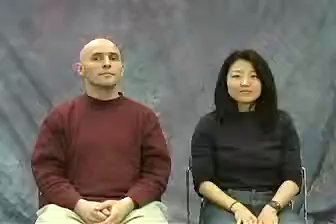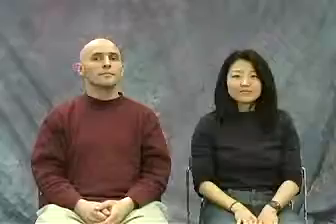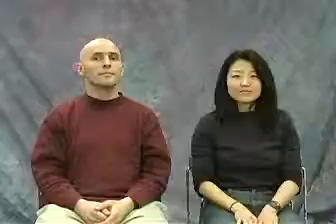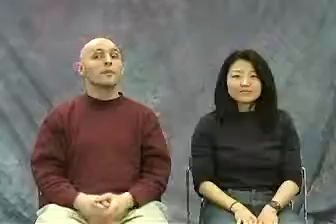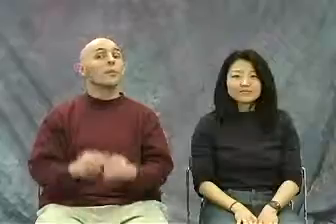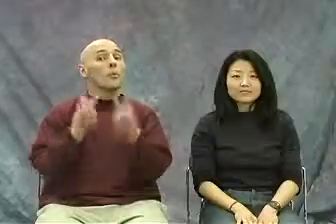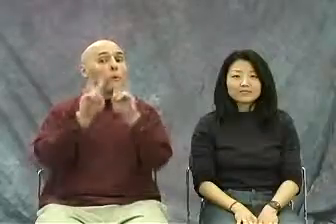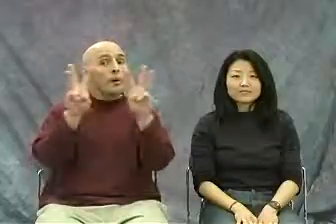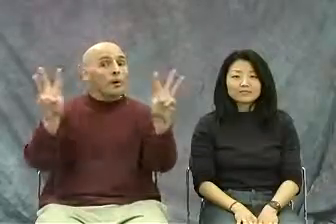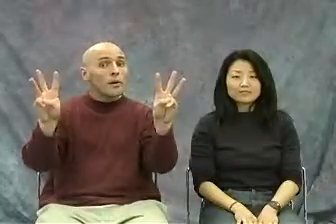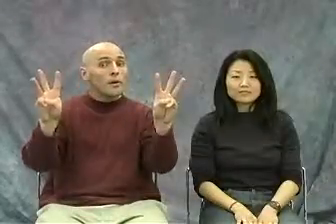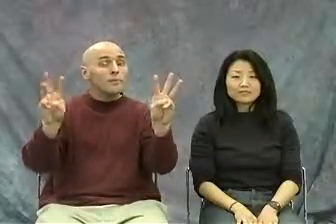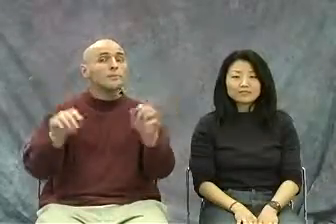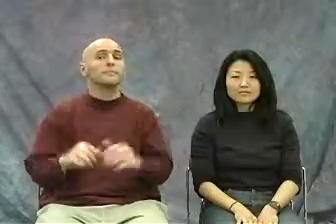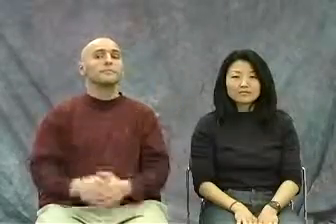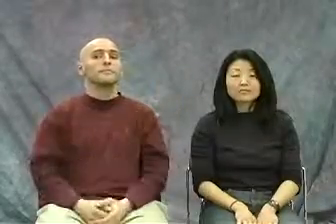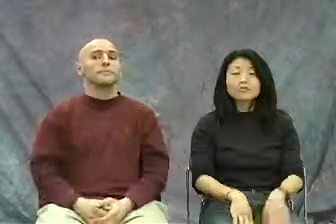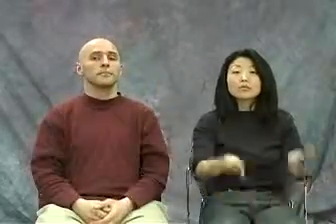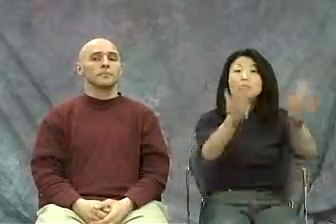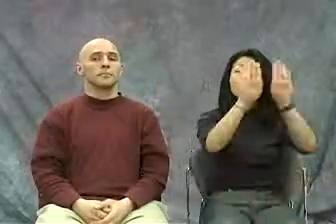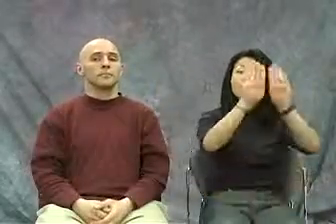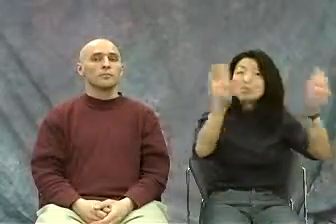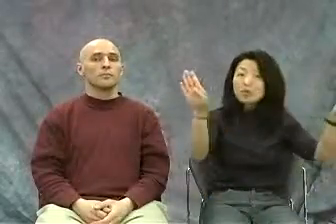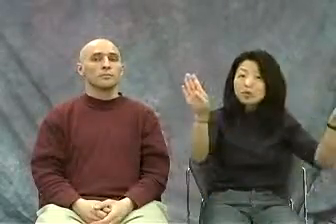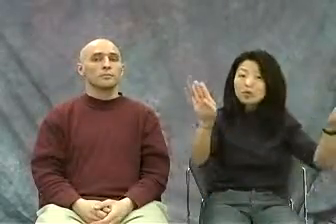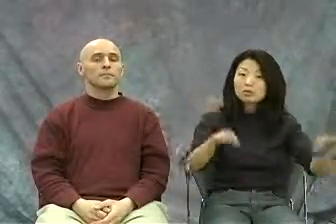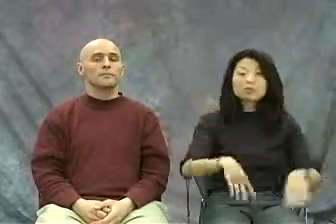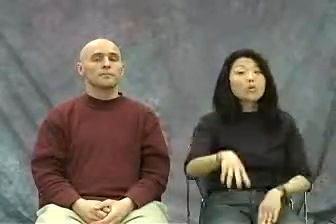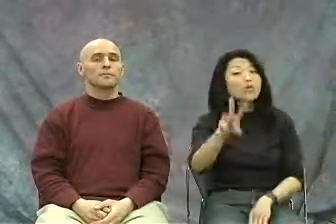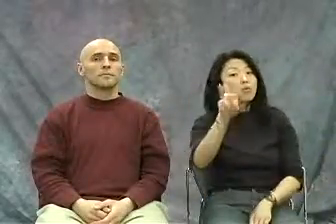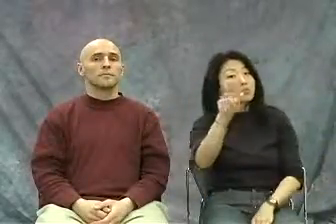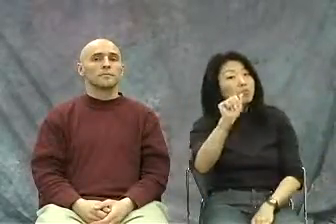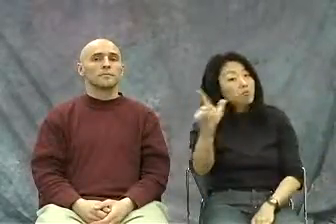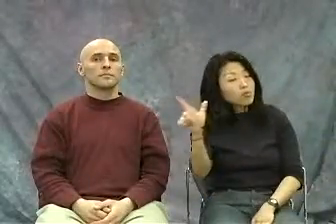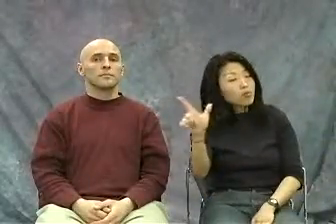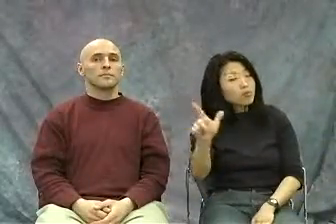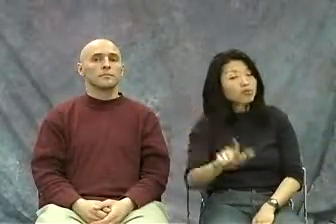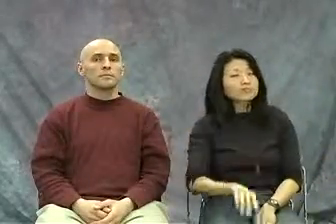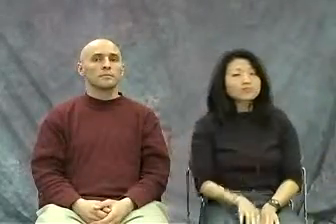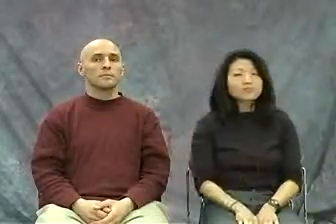wall